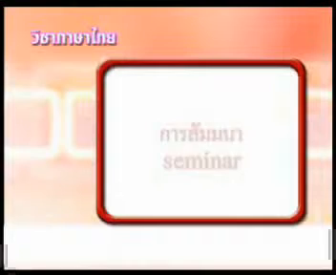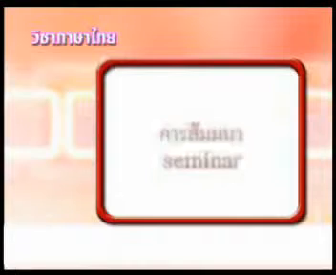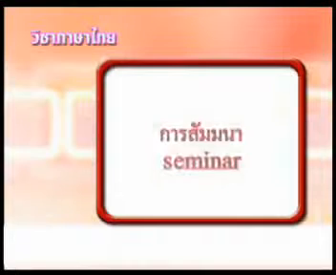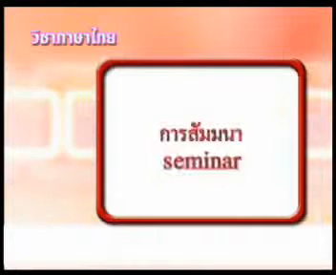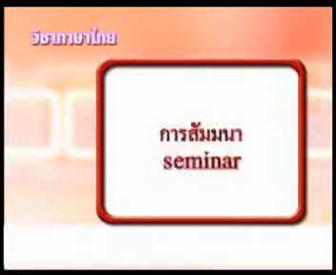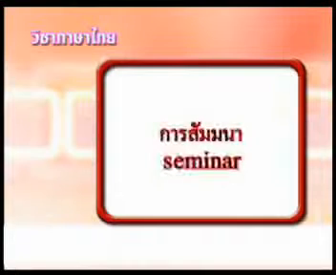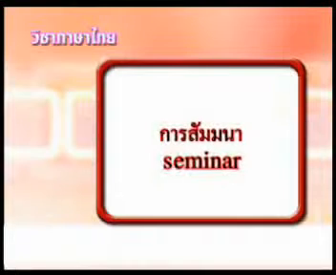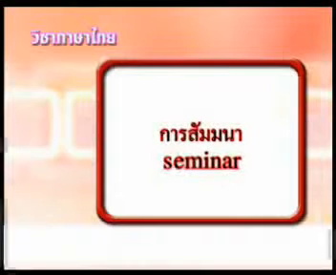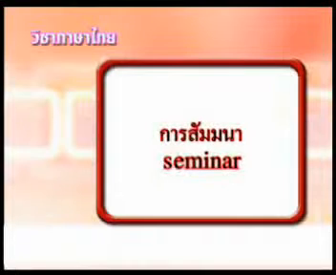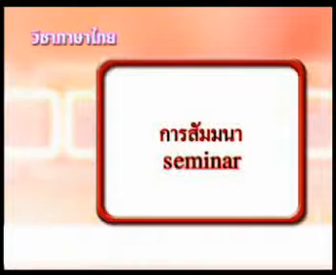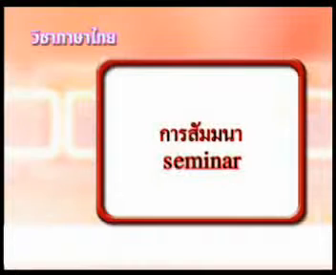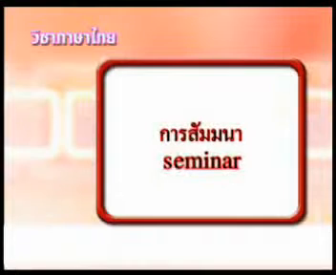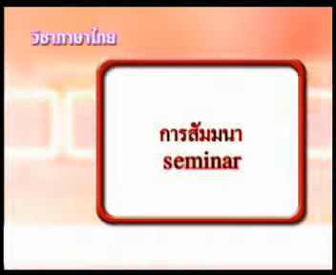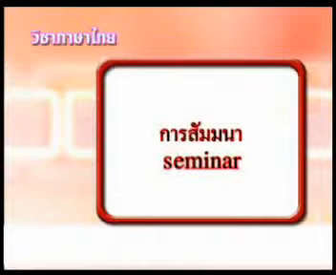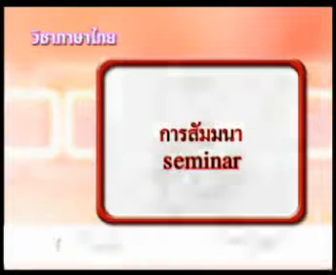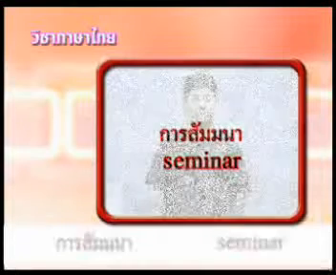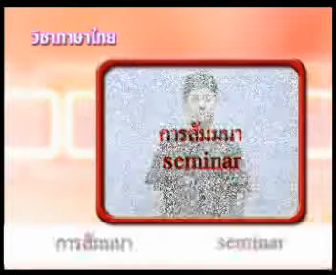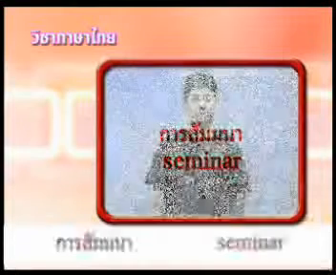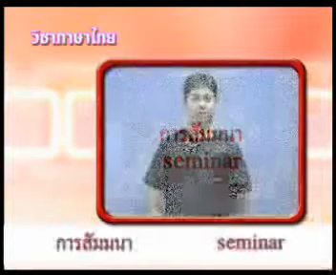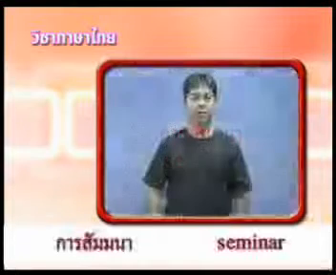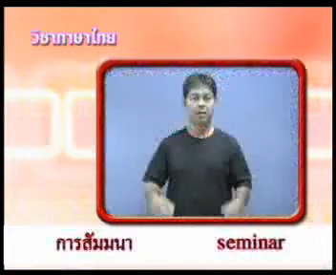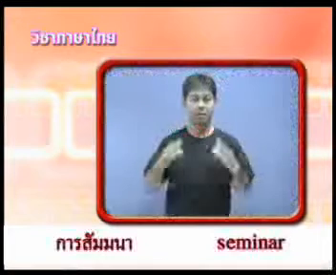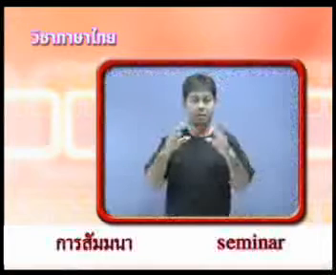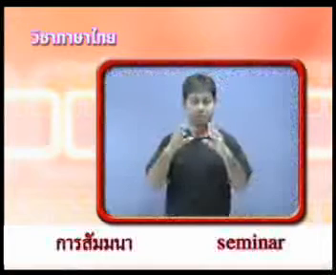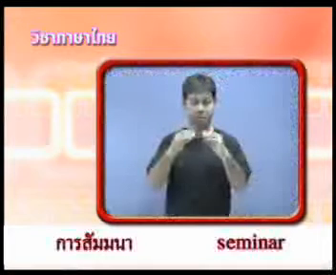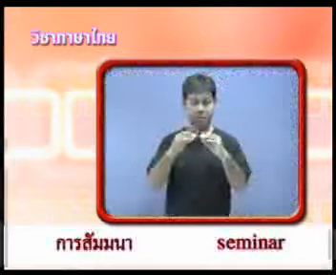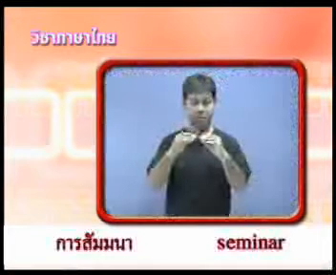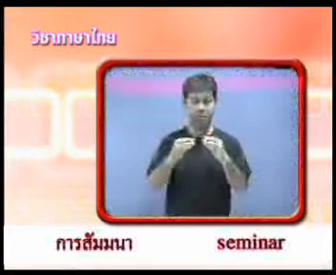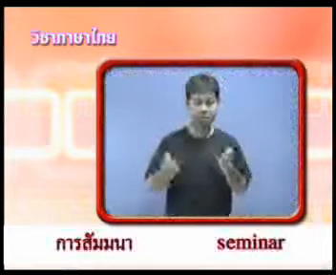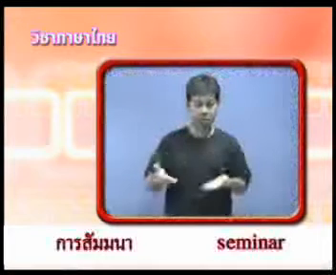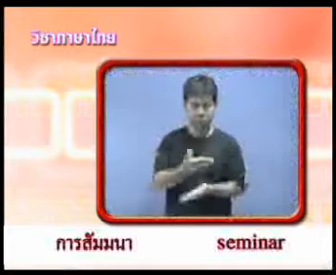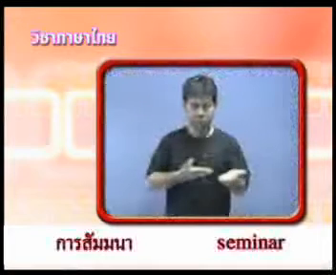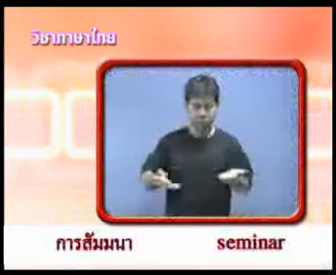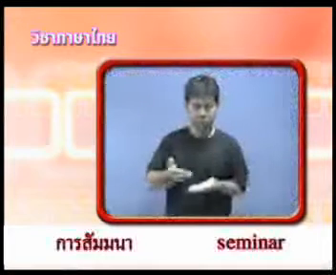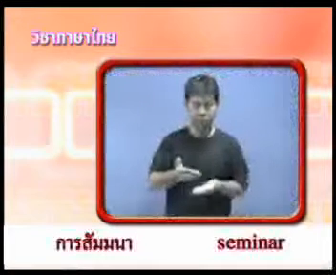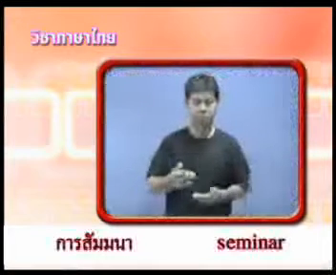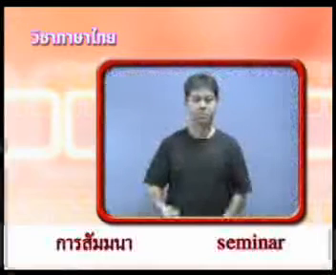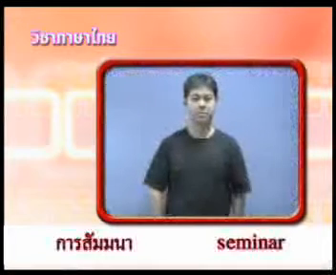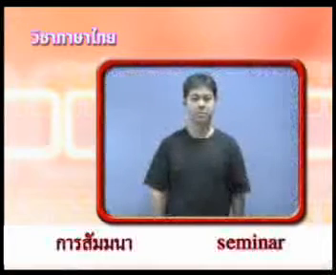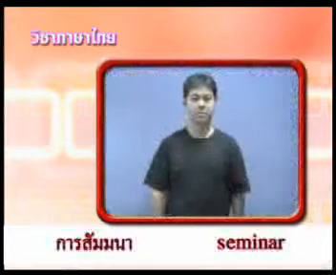seminar